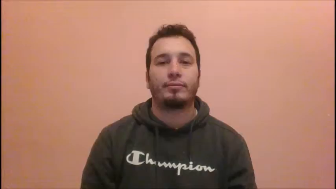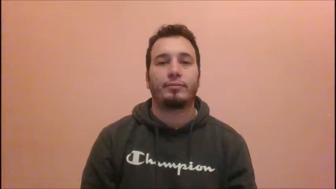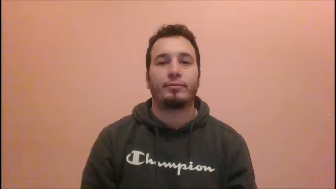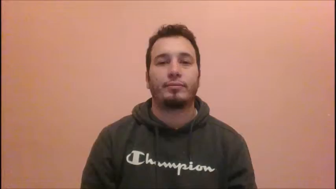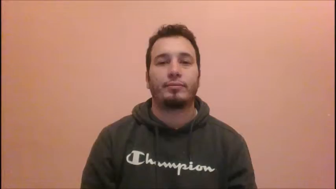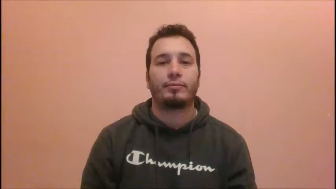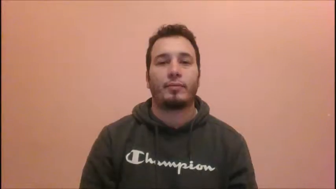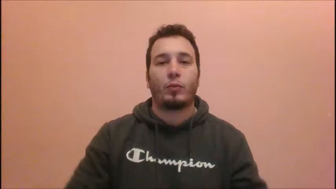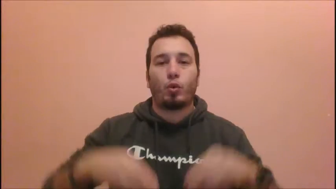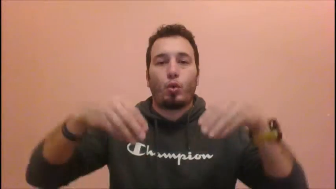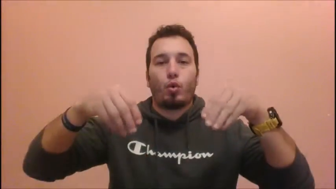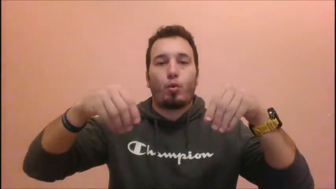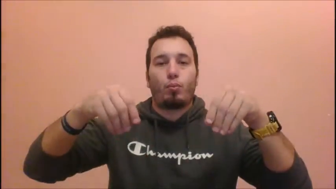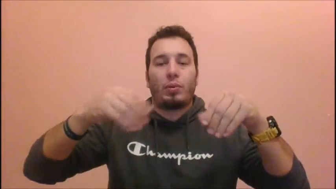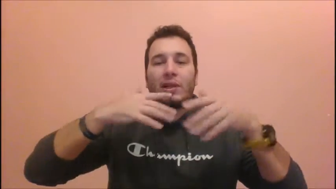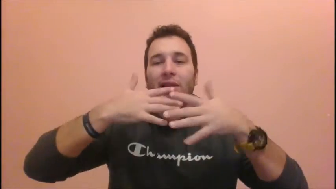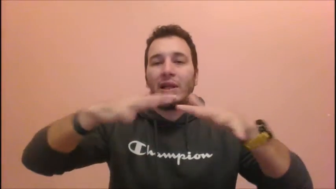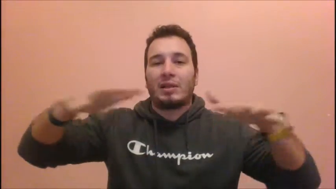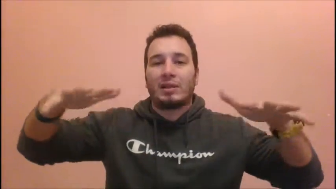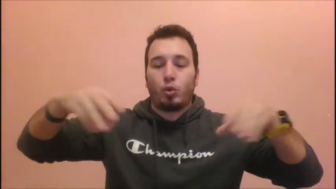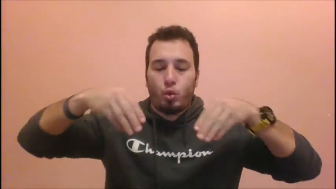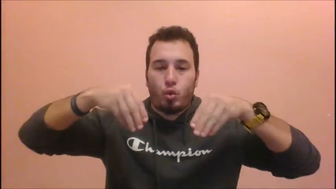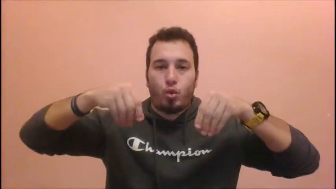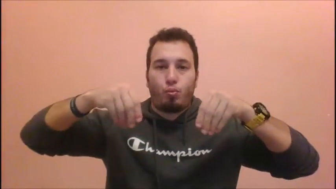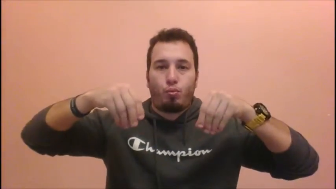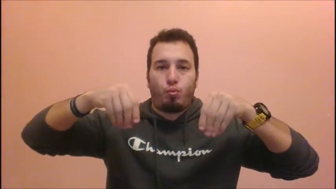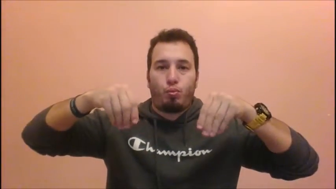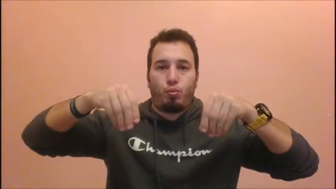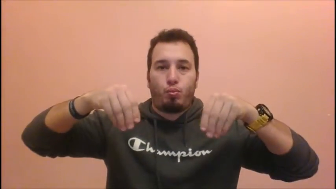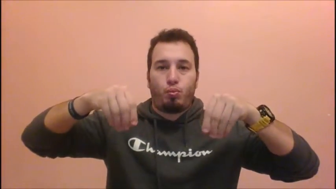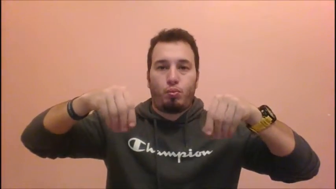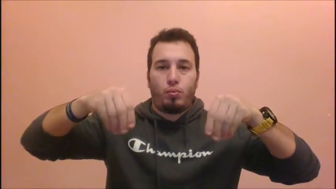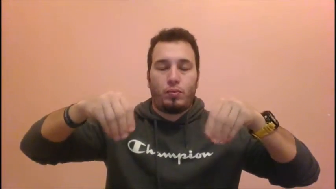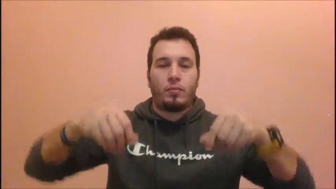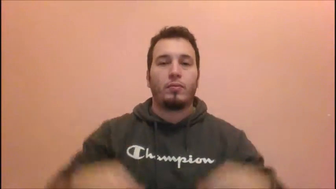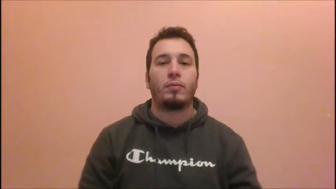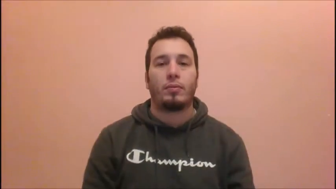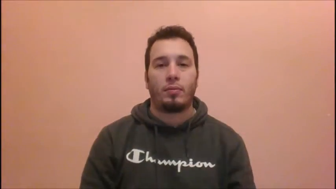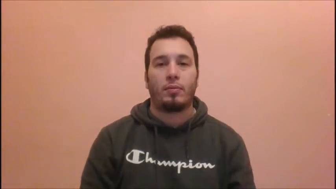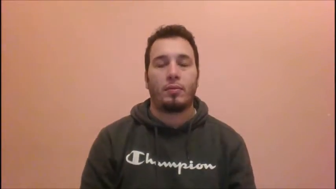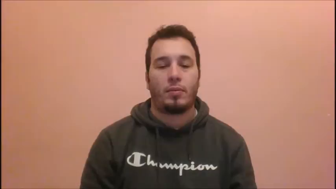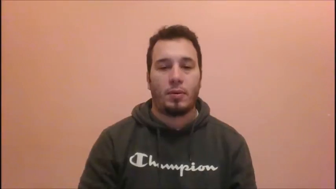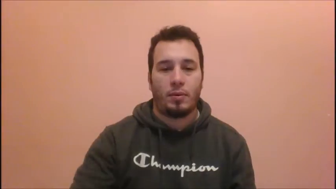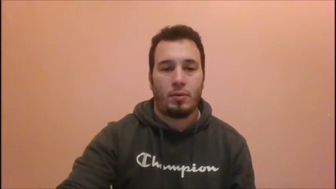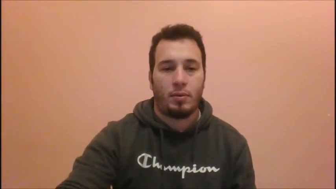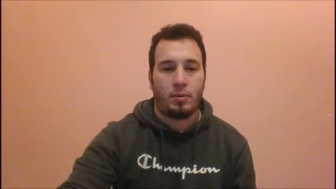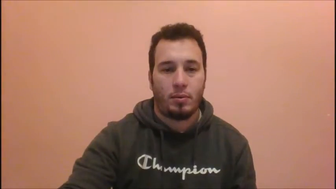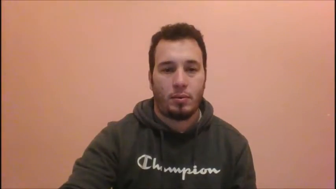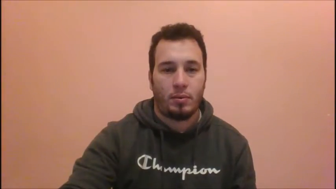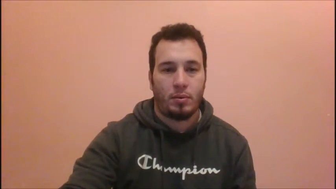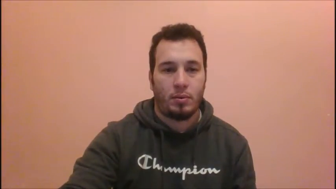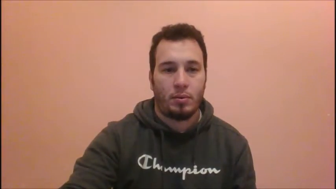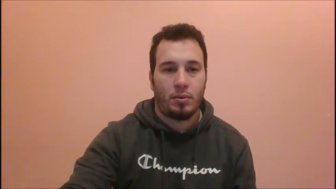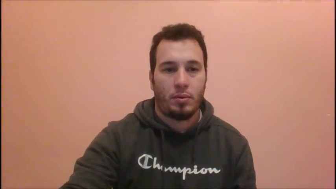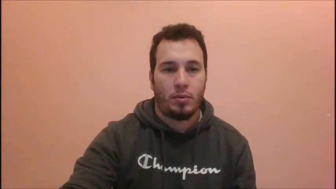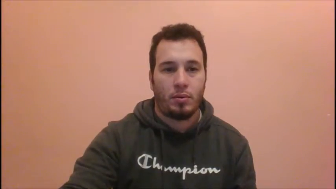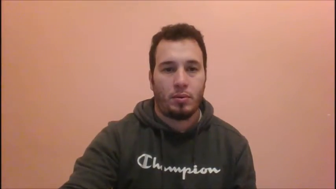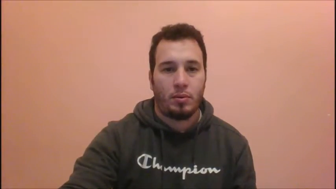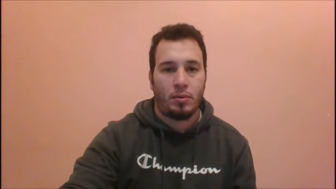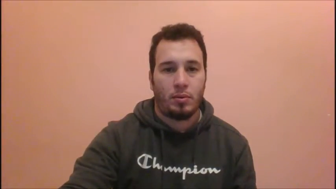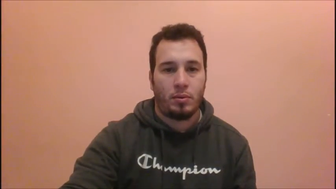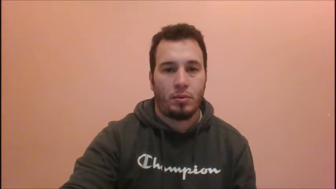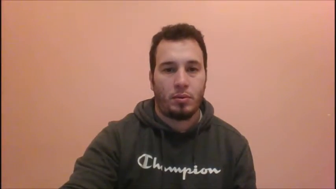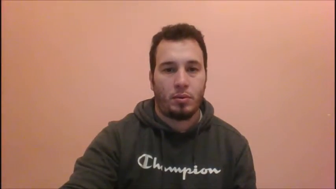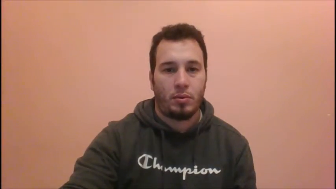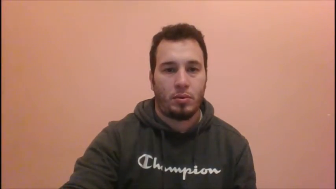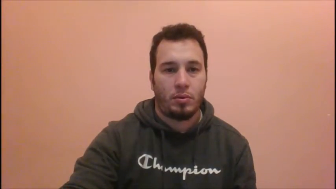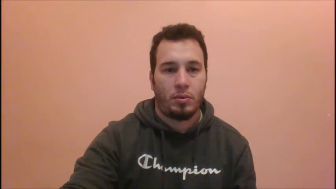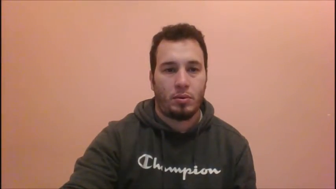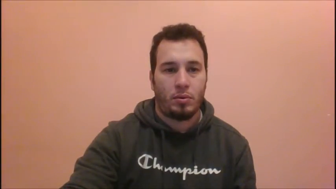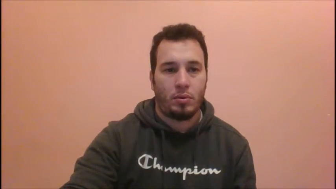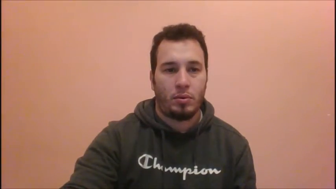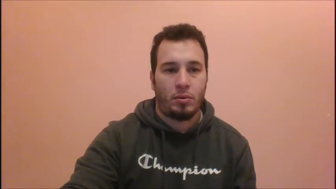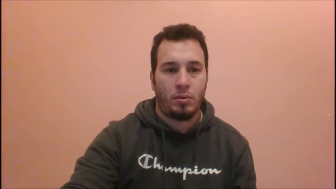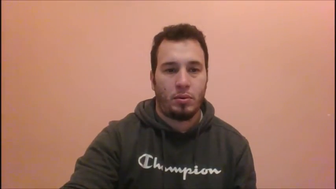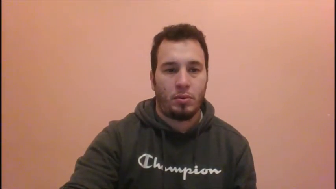beach